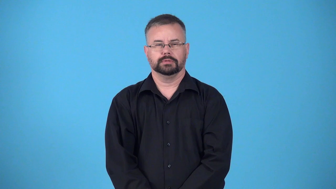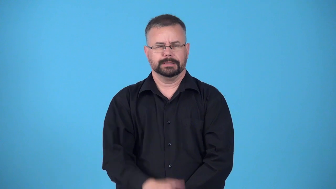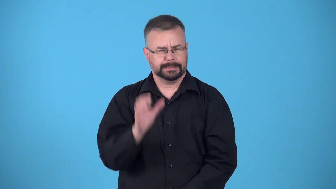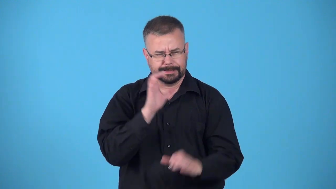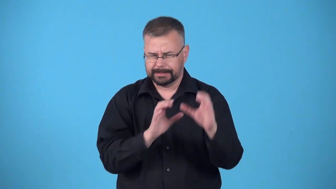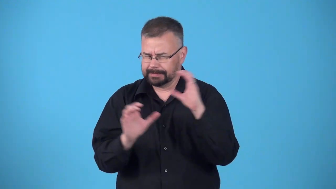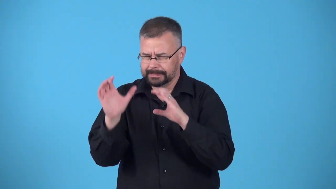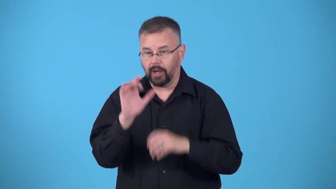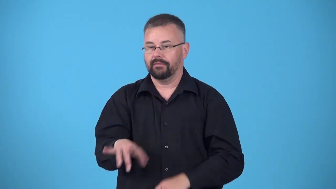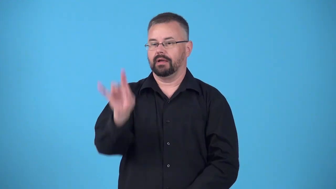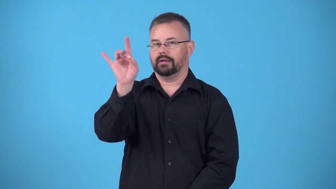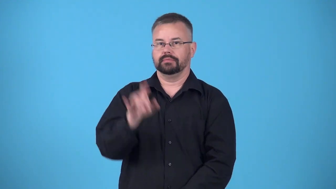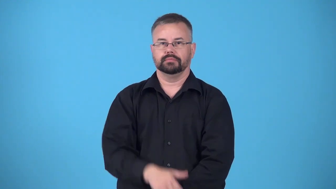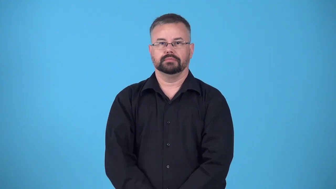scare up, scrounge up, scrounge around